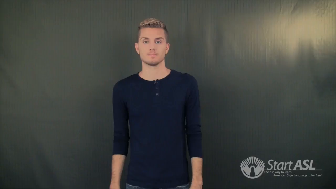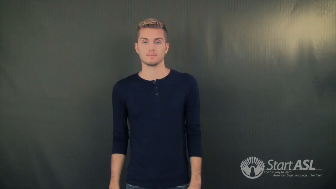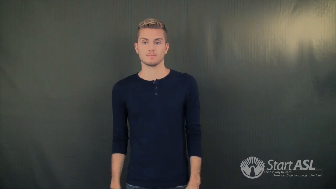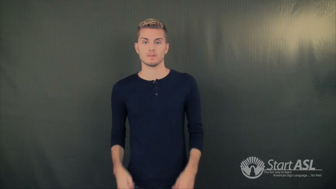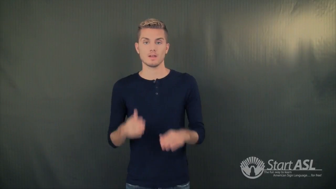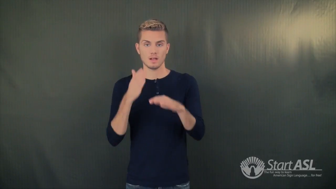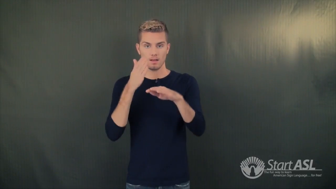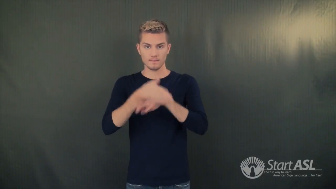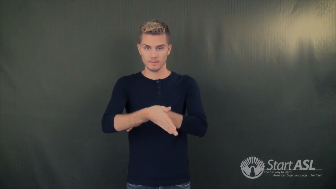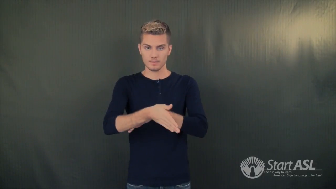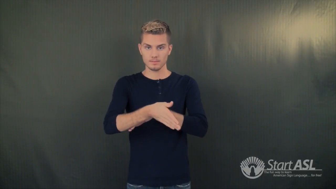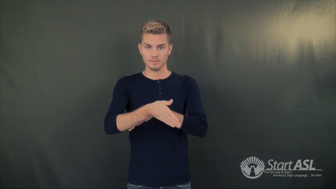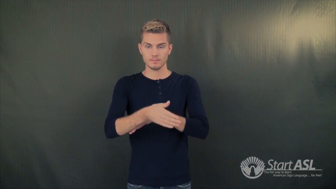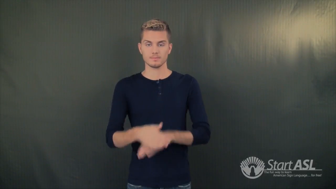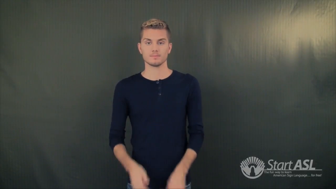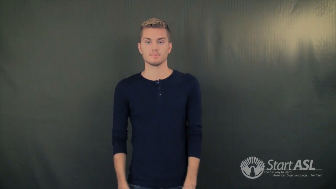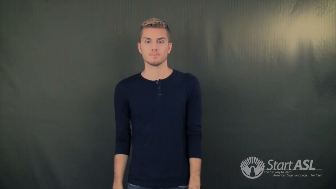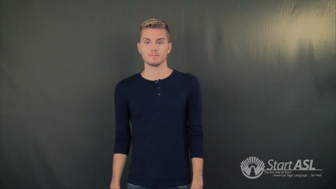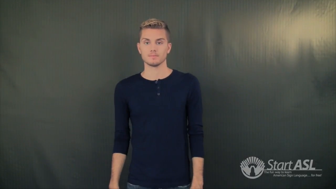after